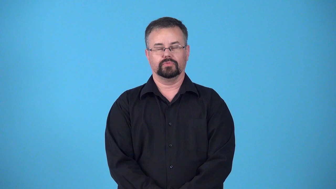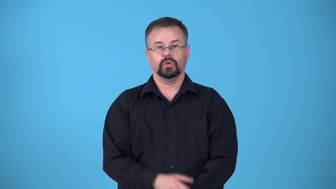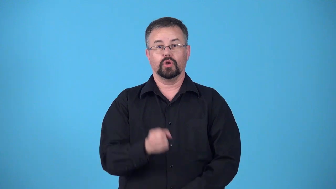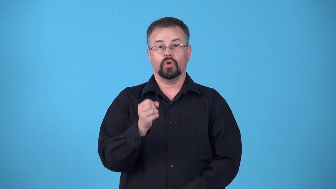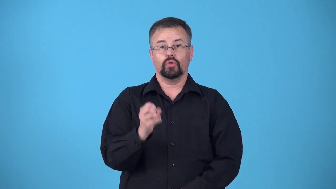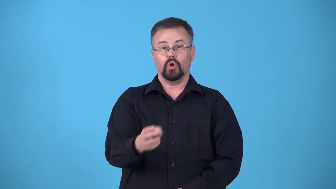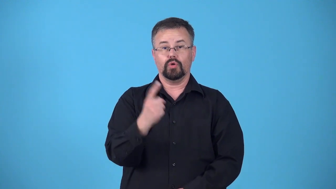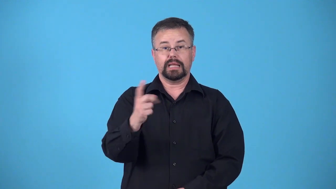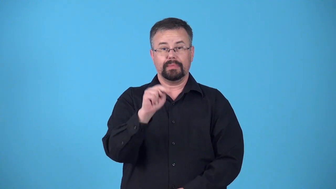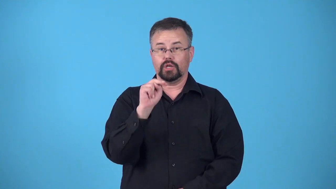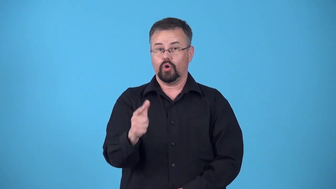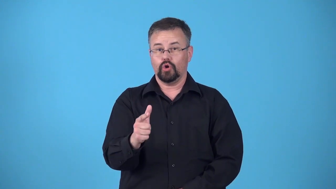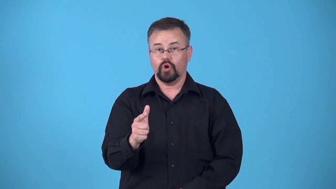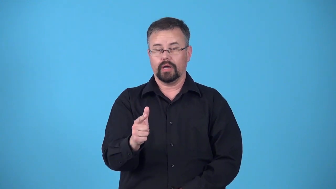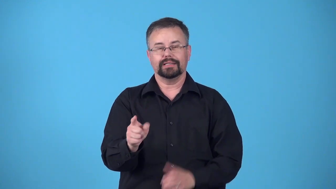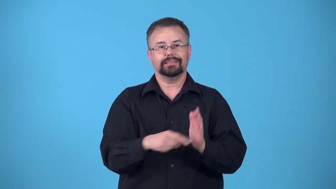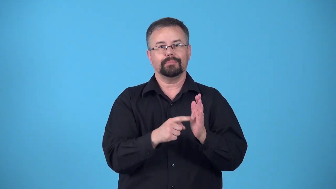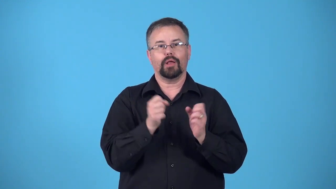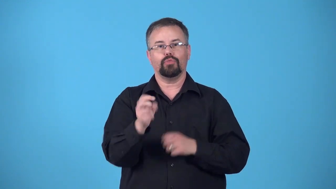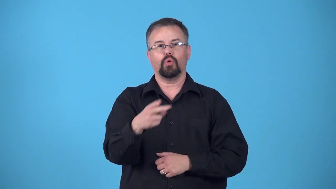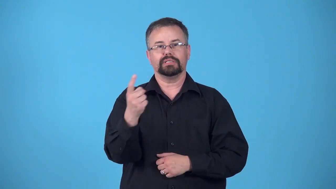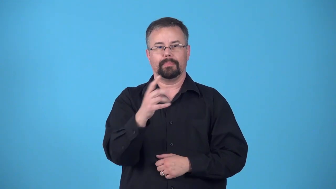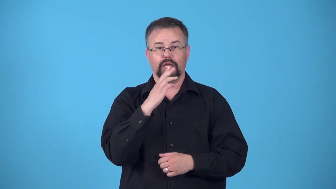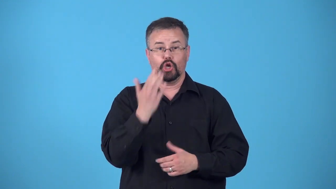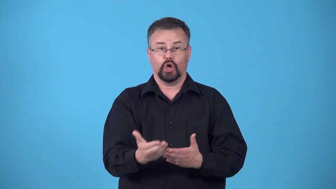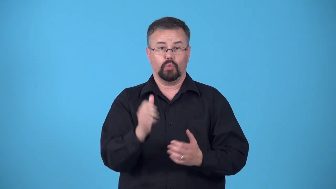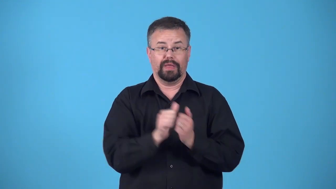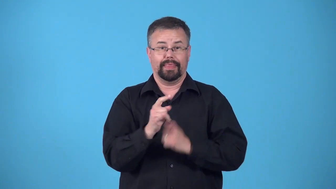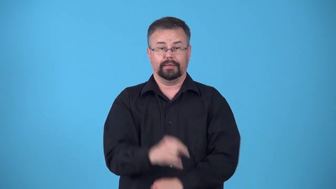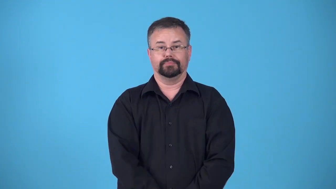throw the baby out with the bath water